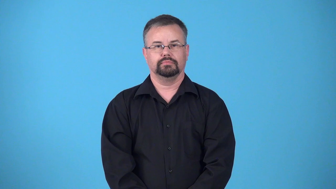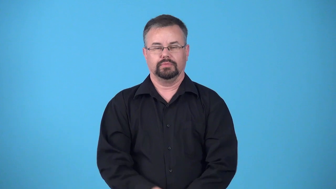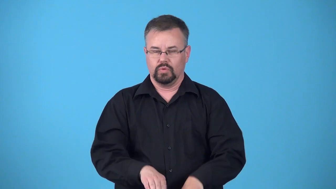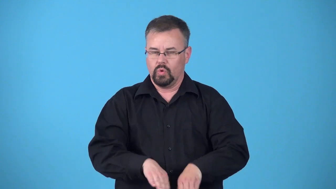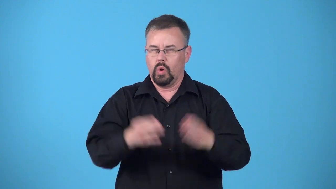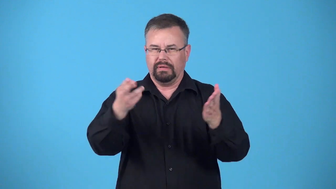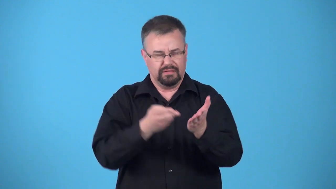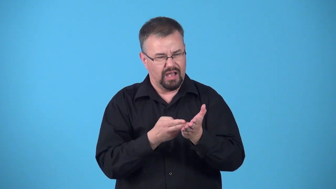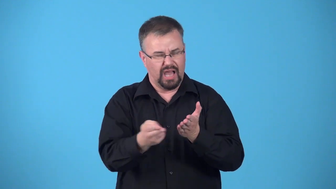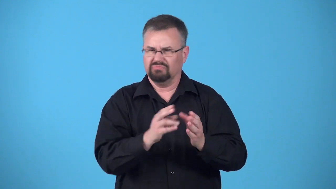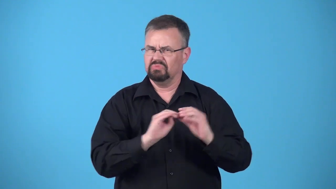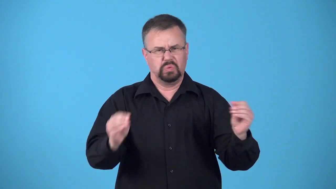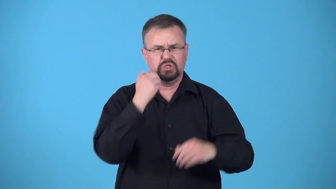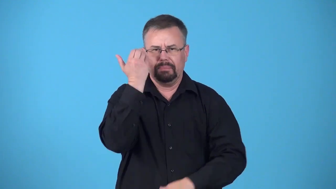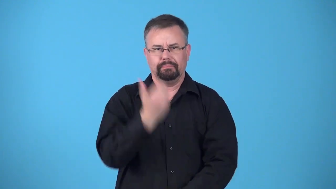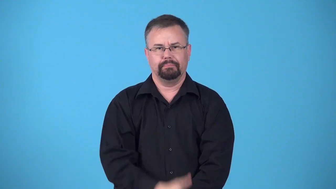make no bones about it